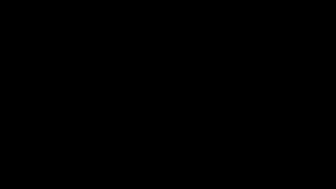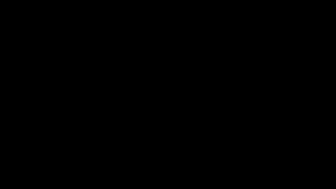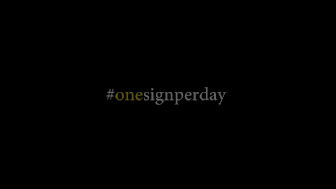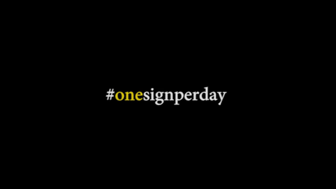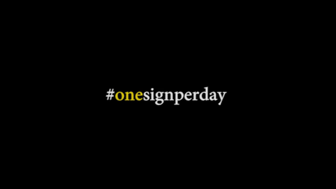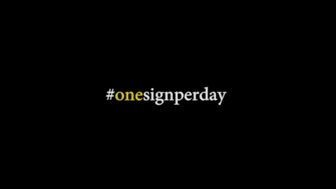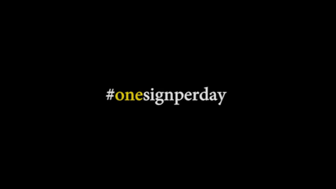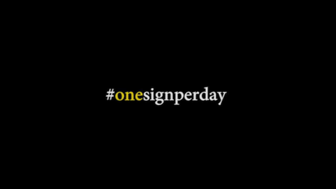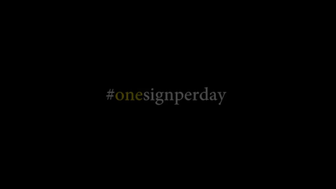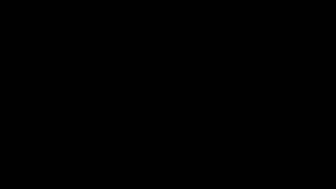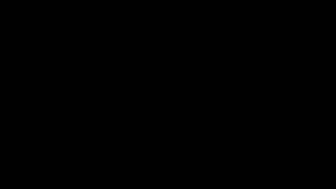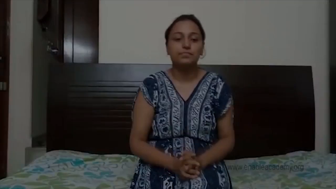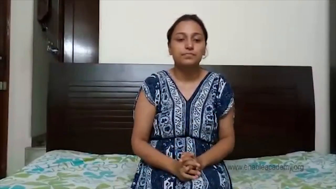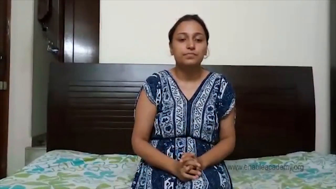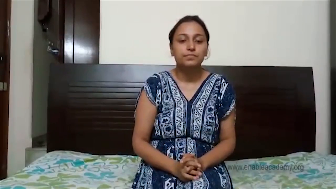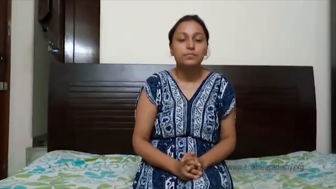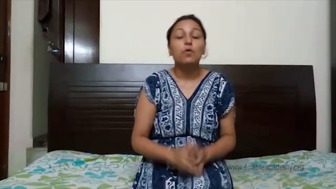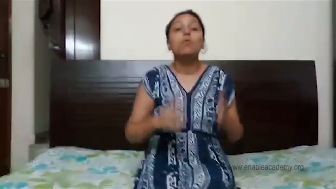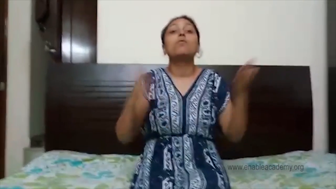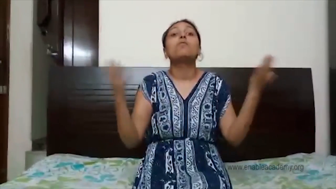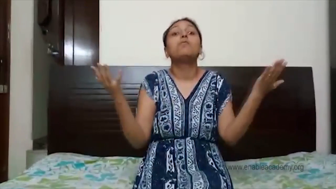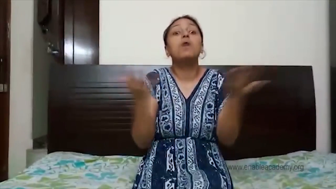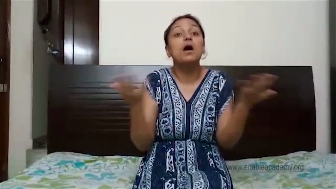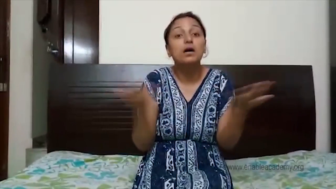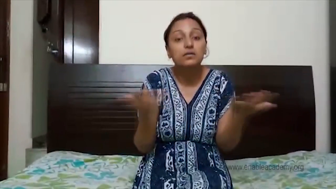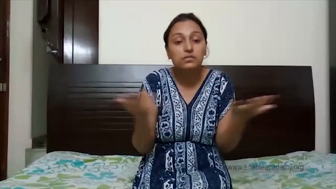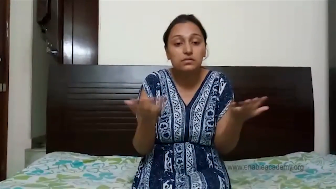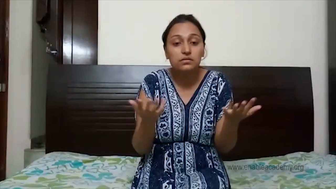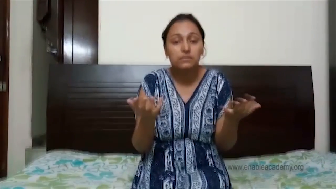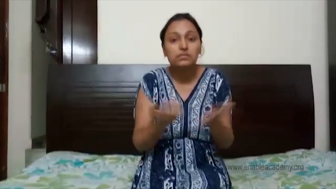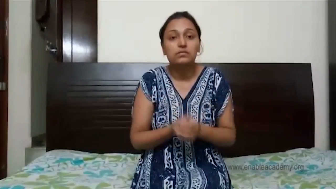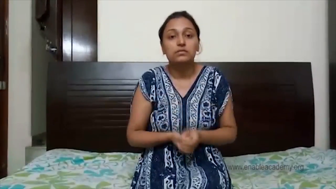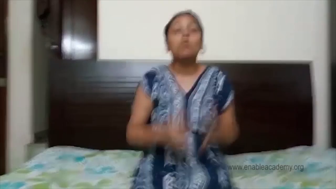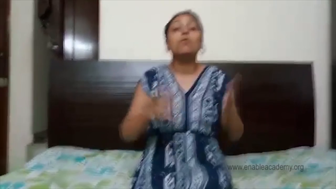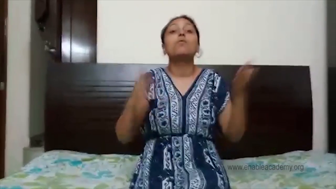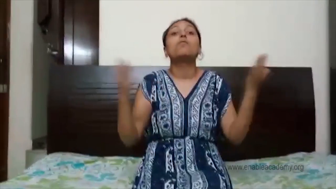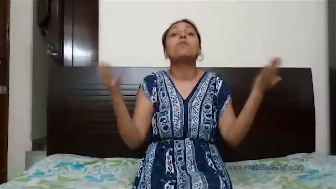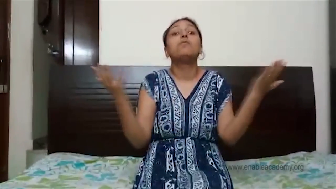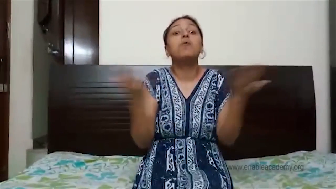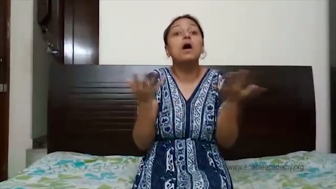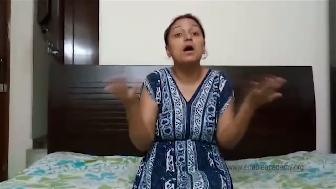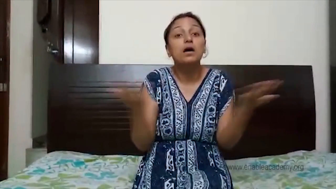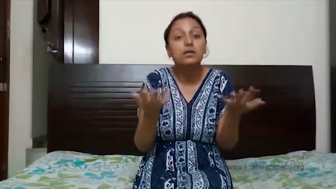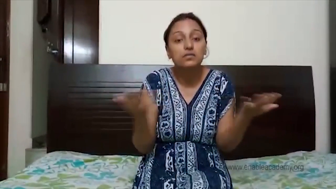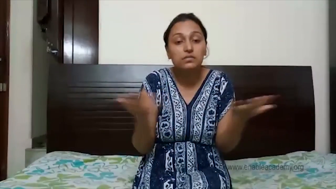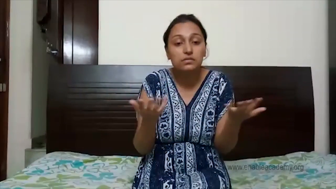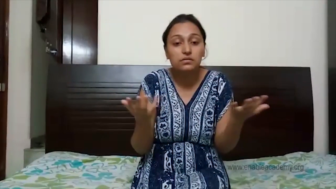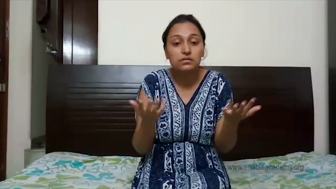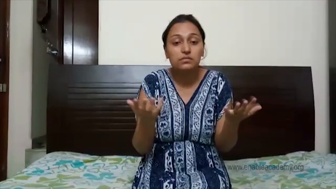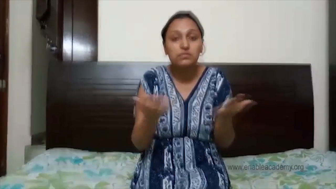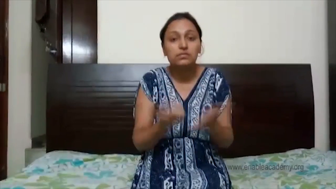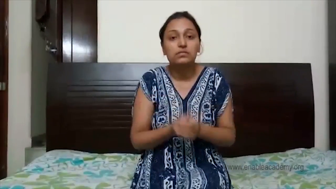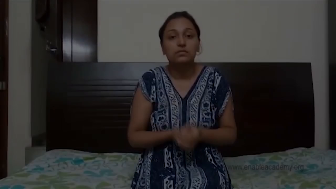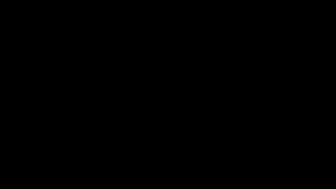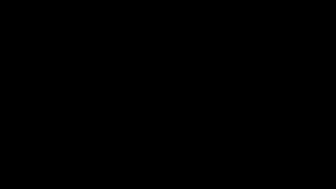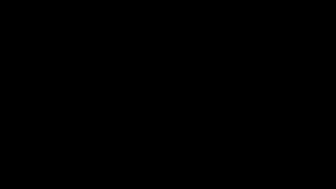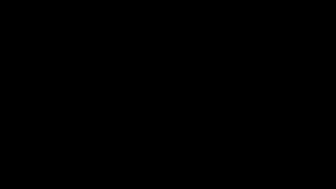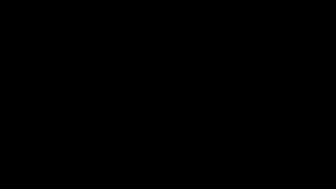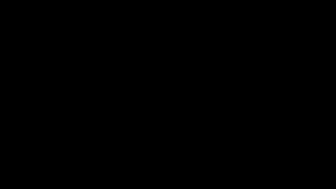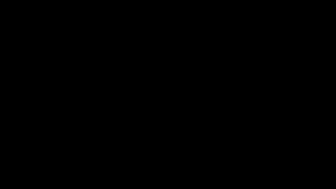WHAT